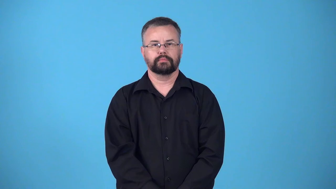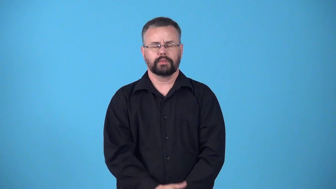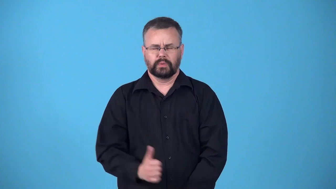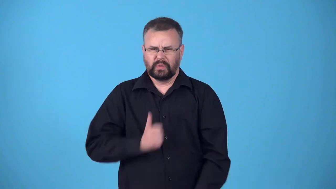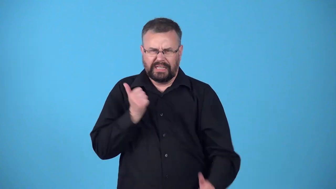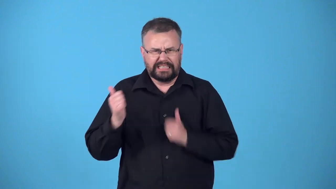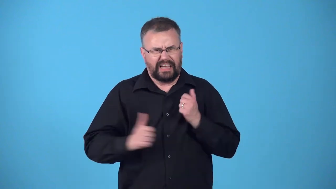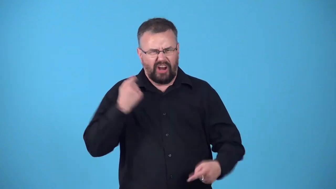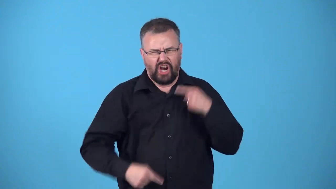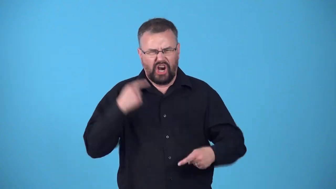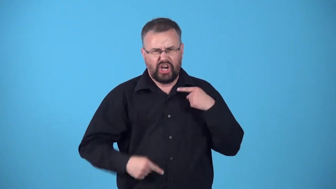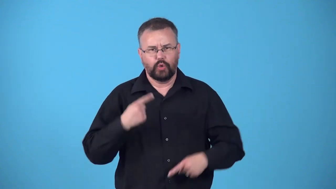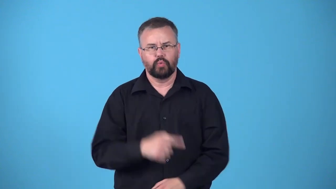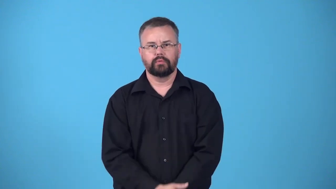heated argument